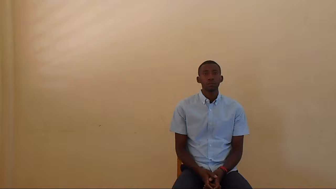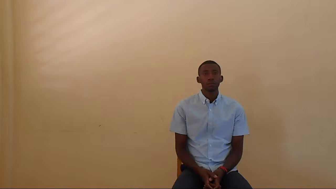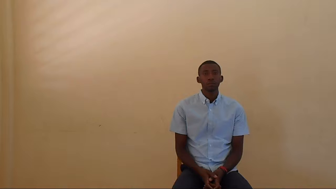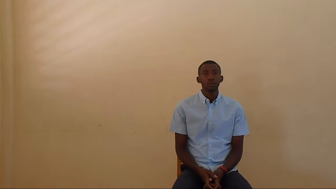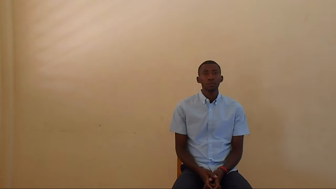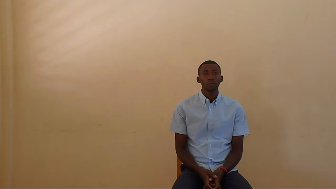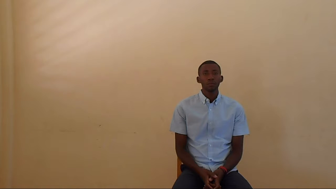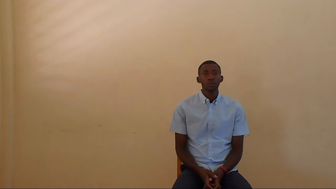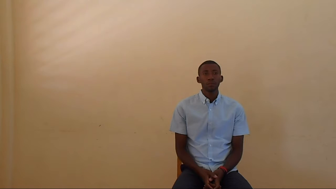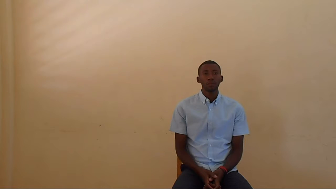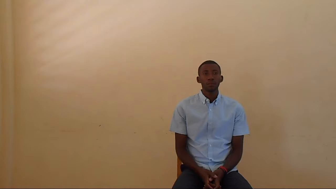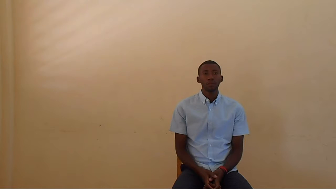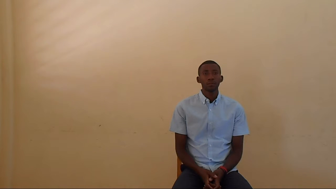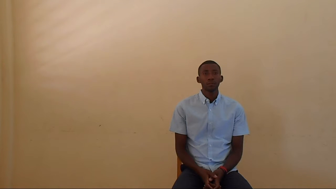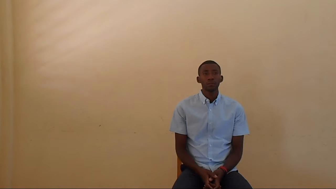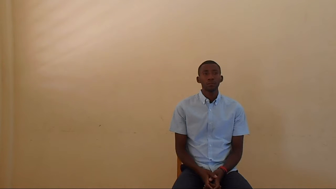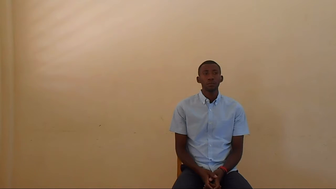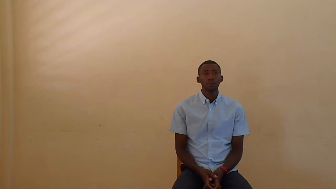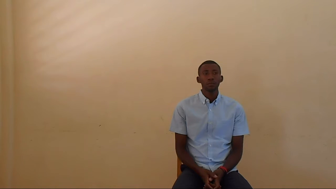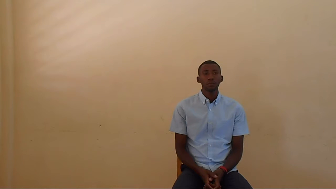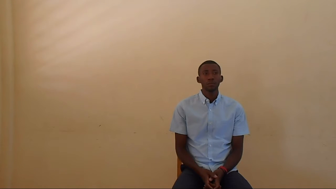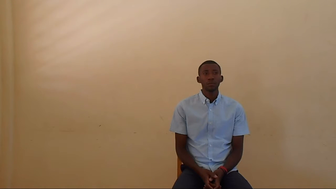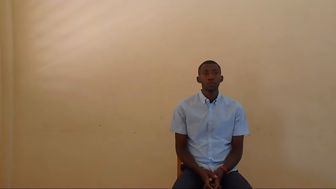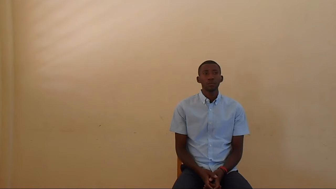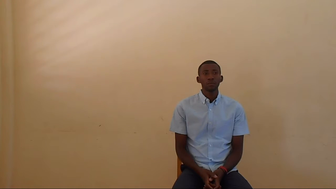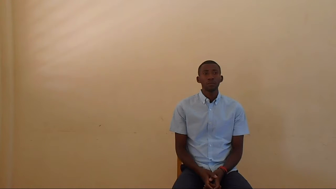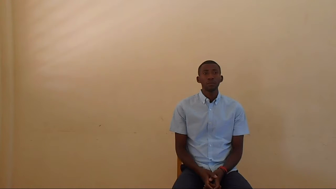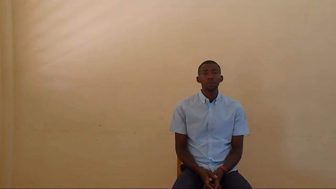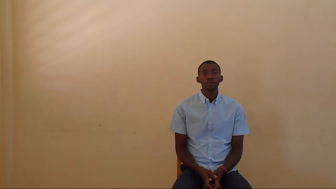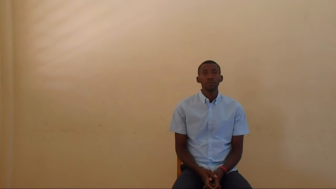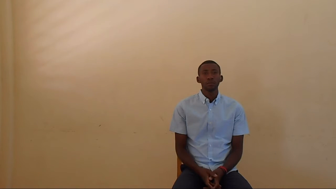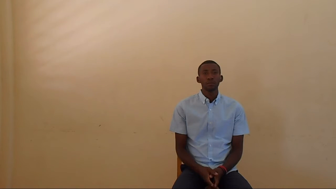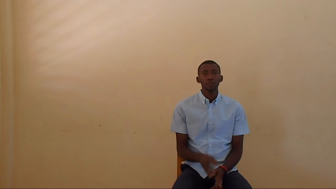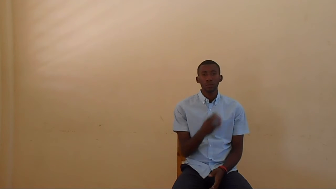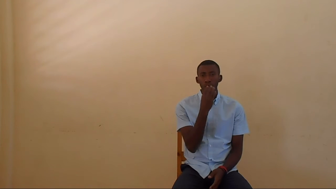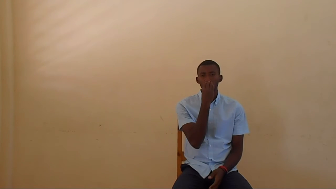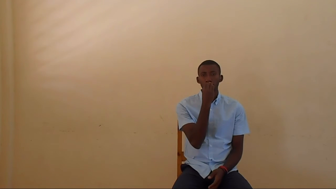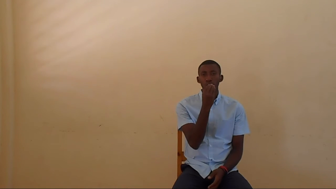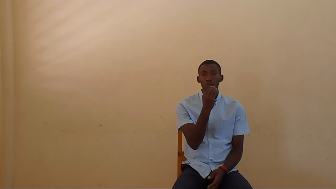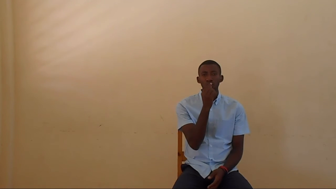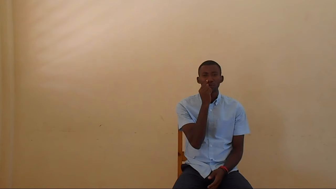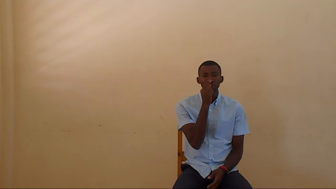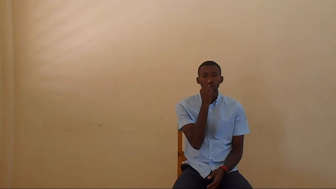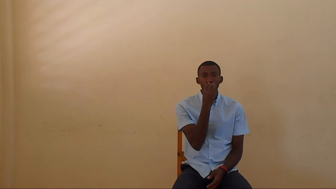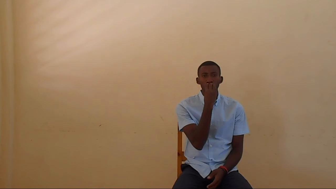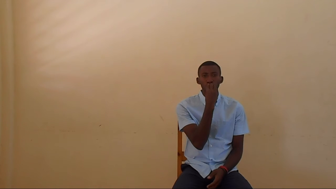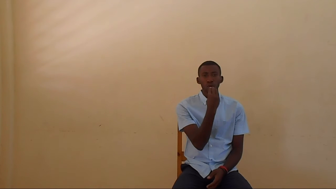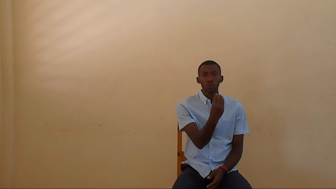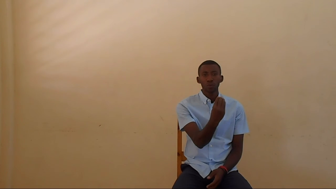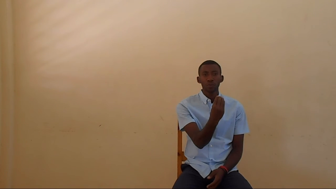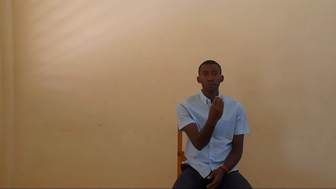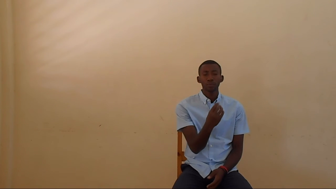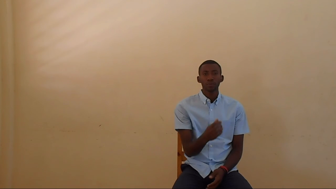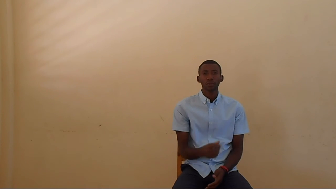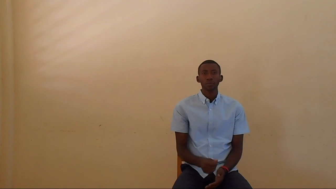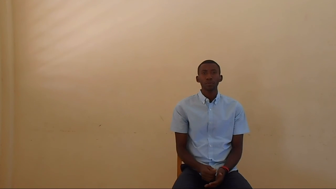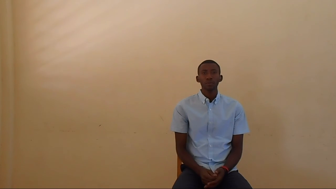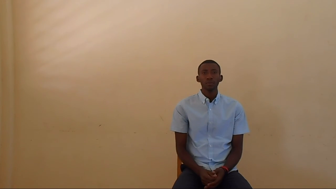platypus